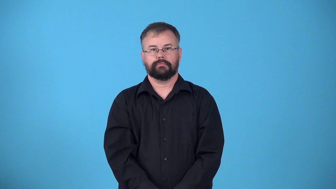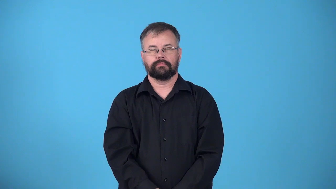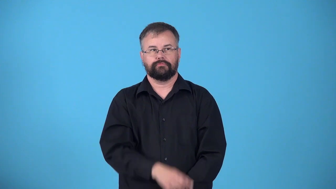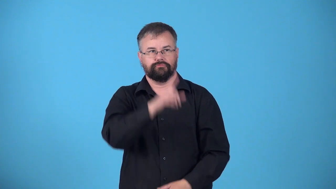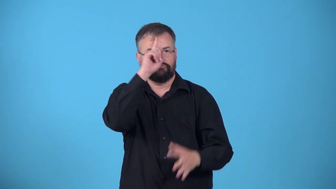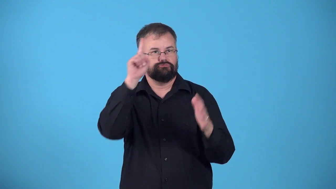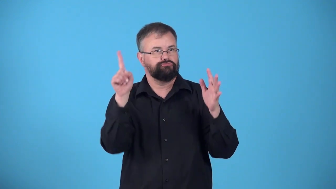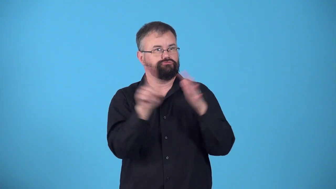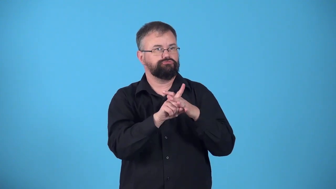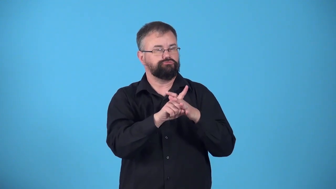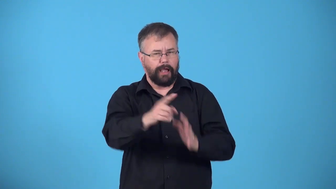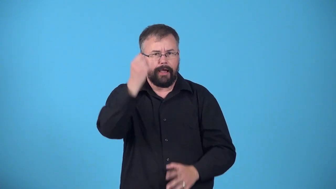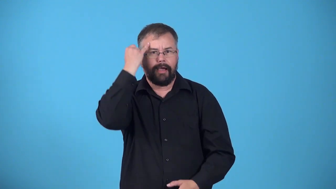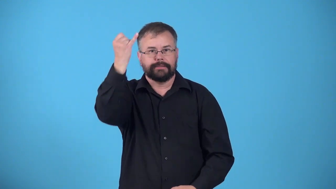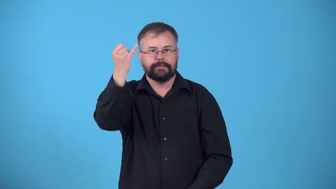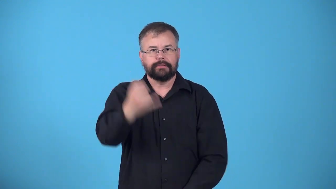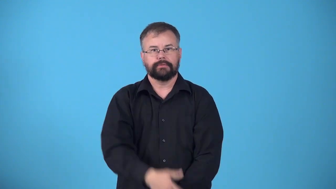hit on, hit upon